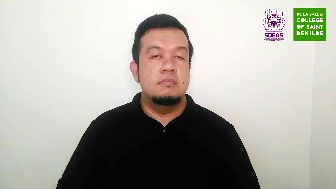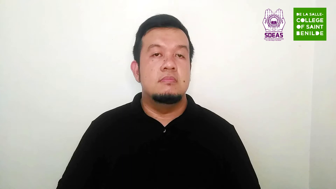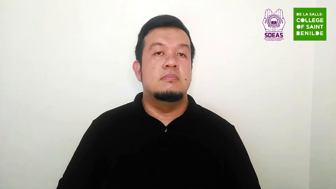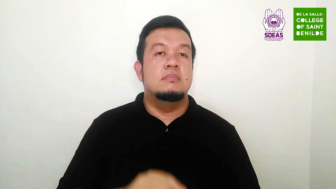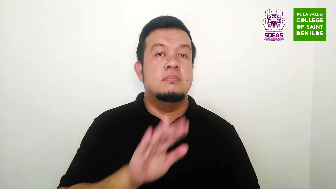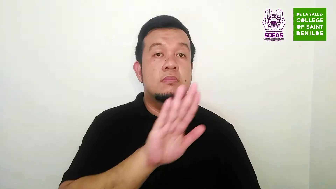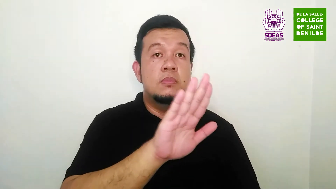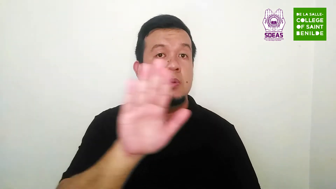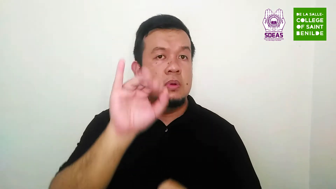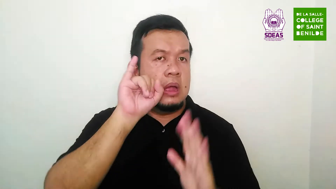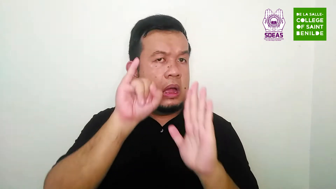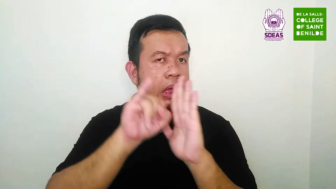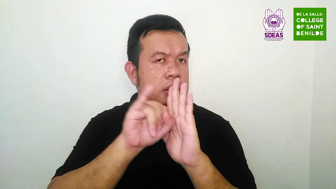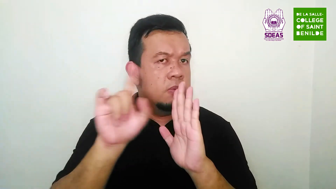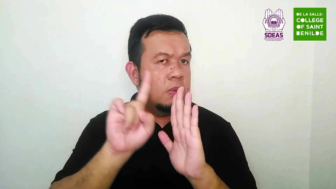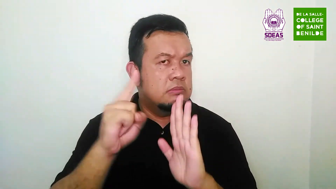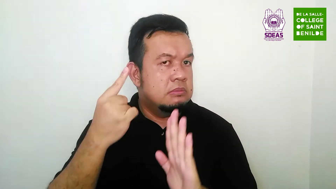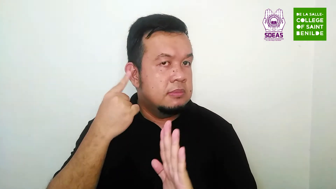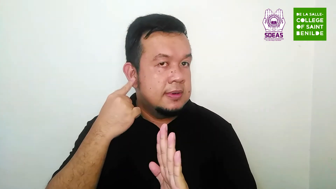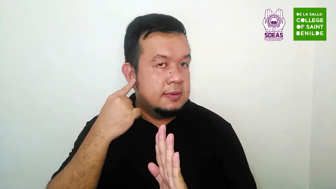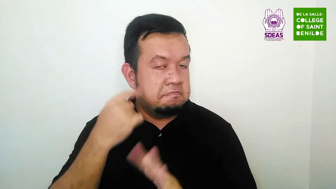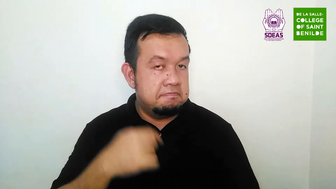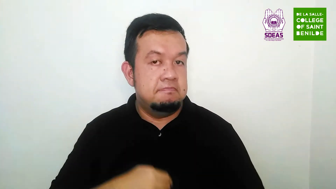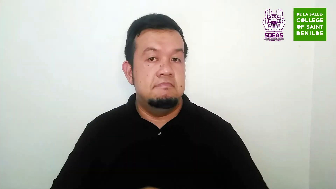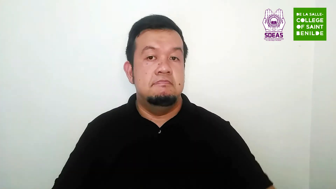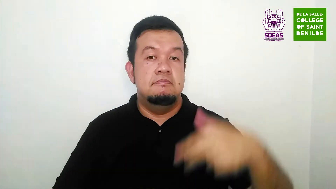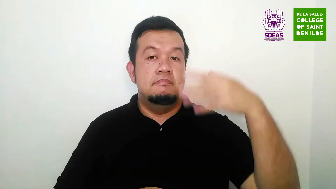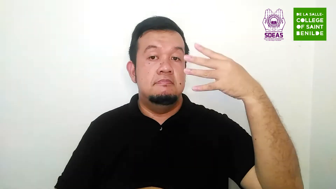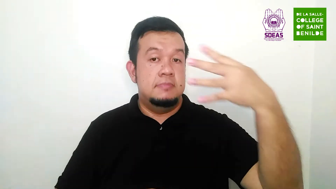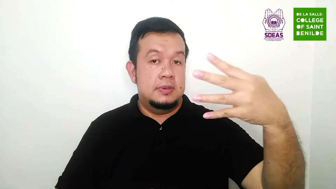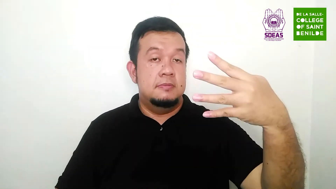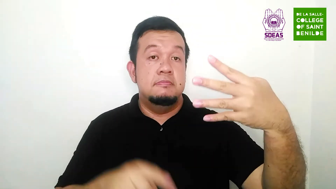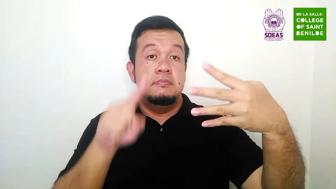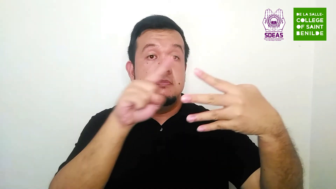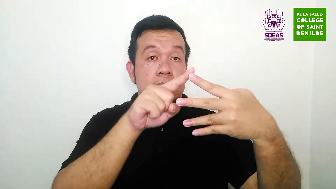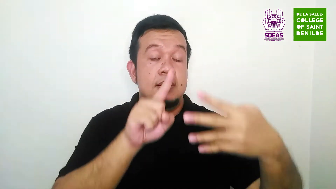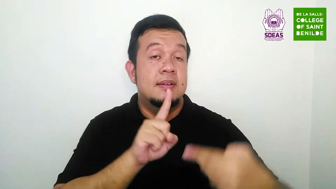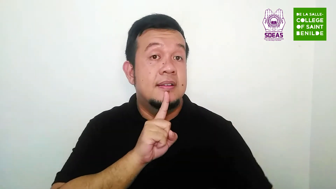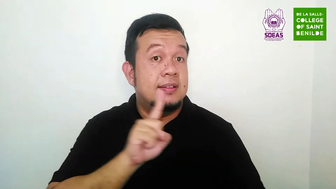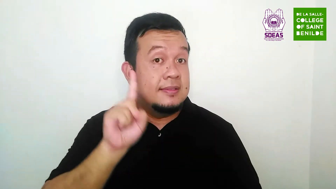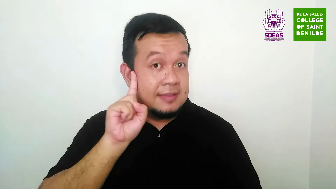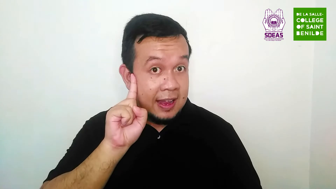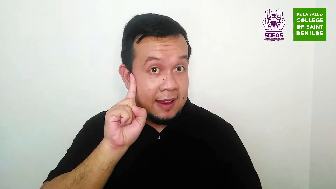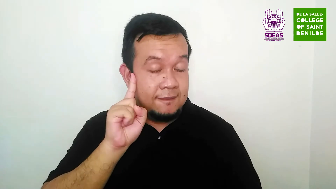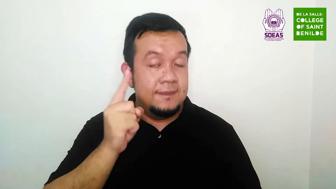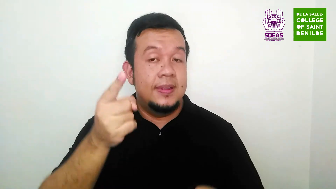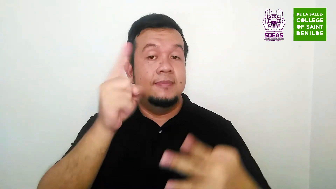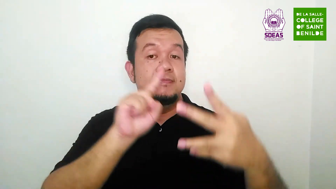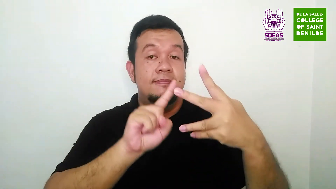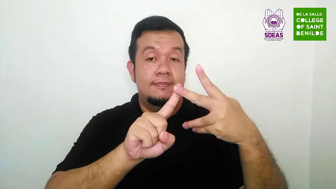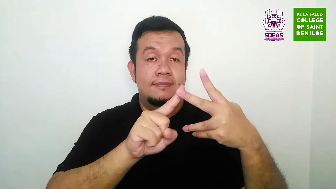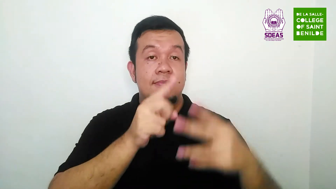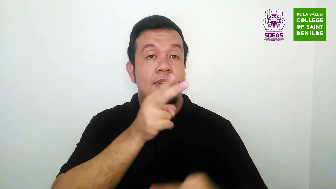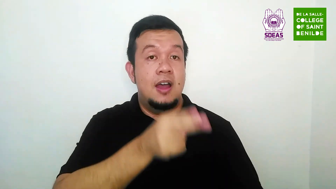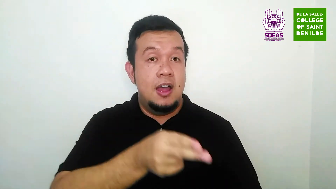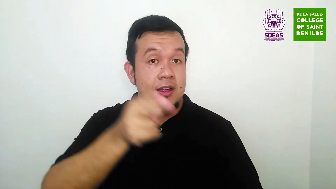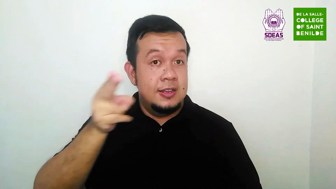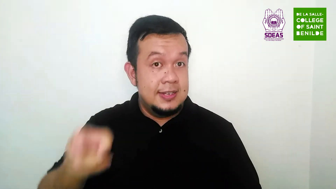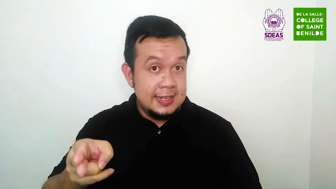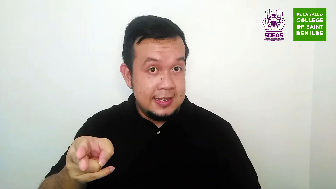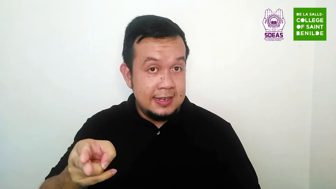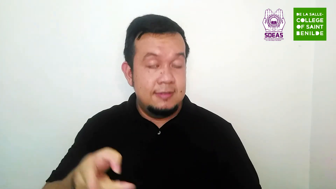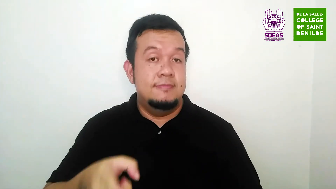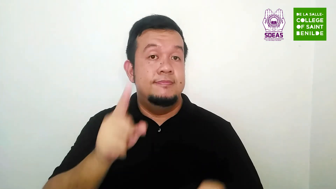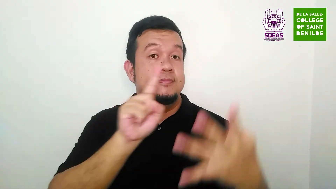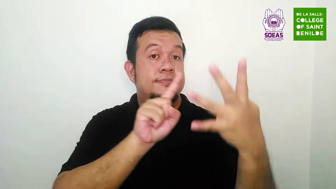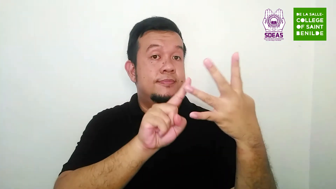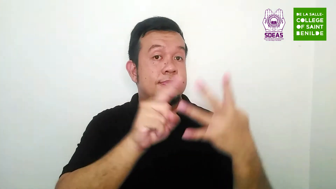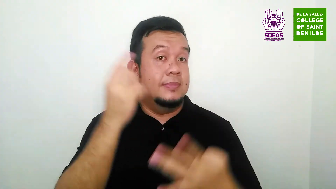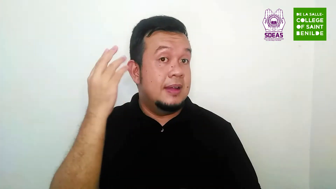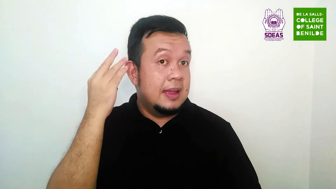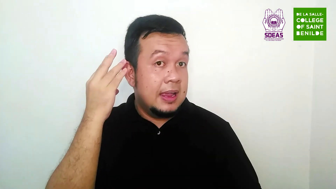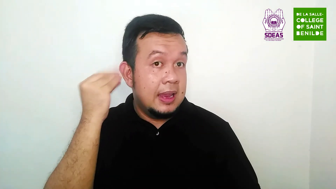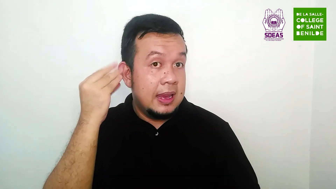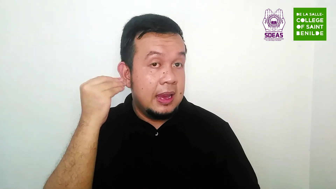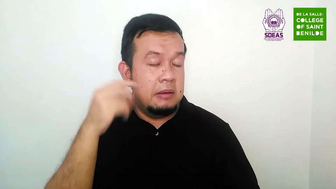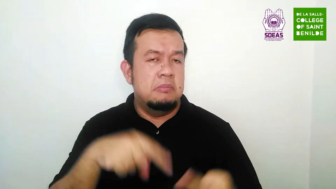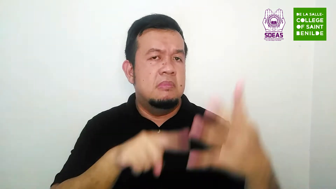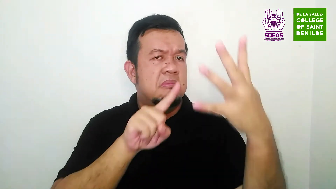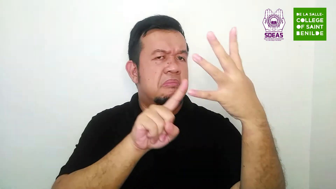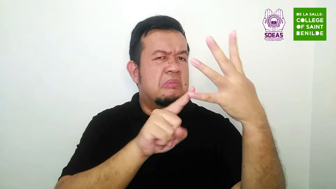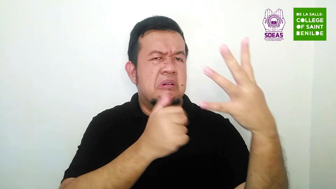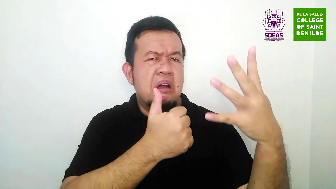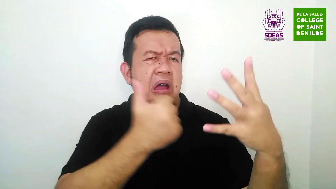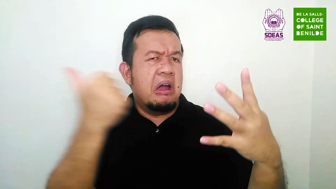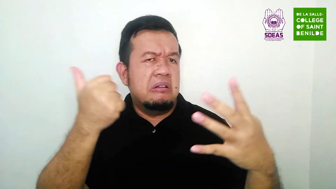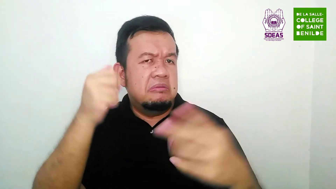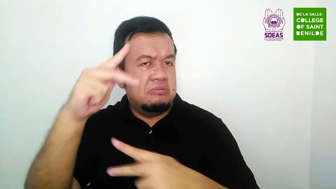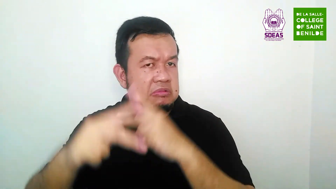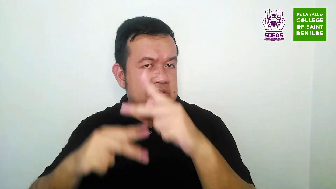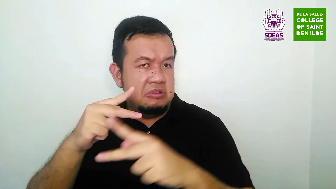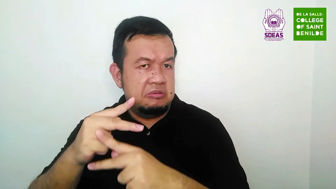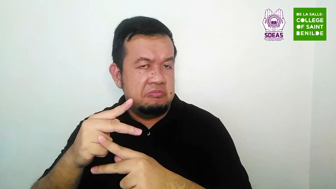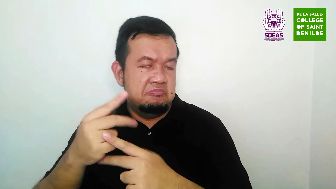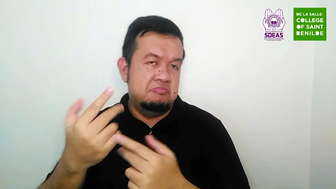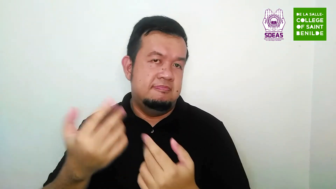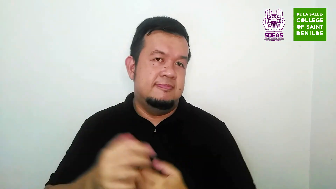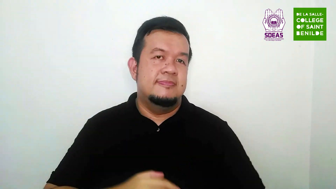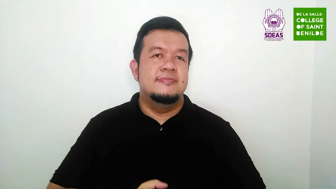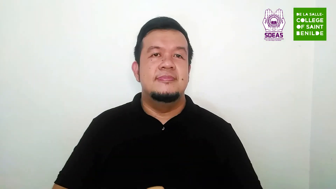Hearing Status